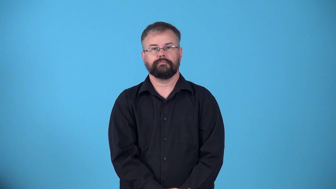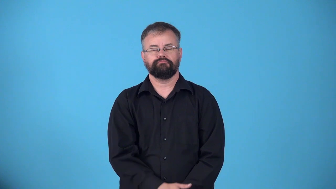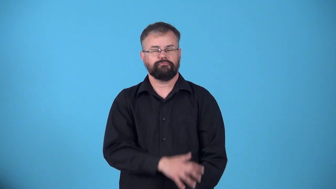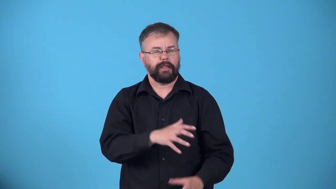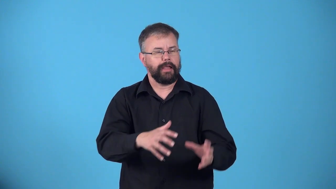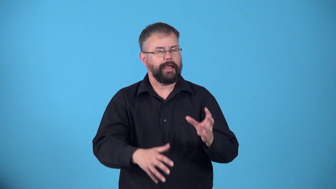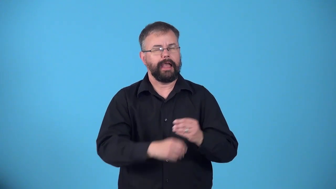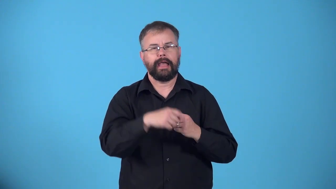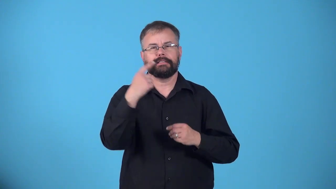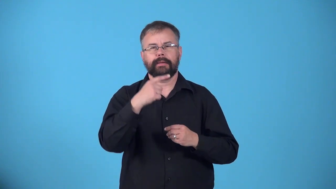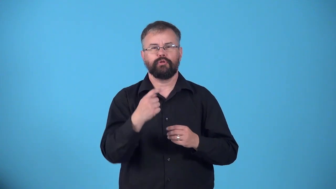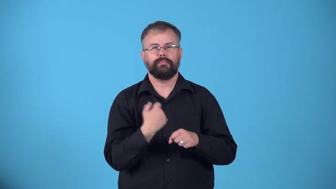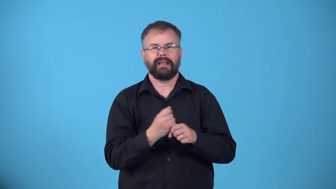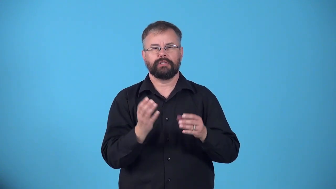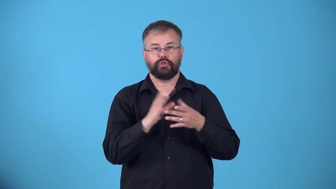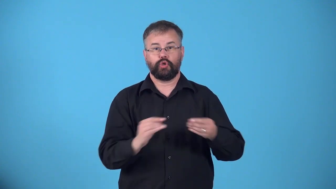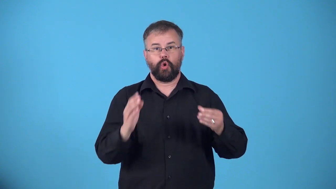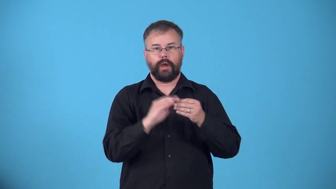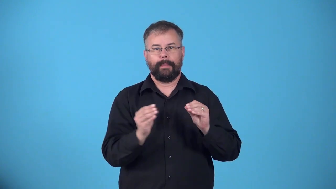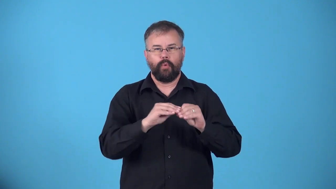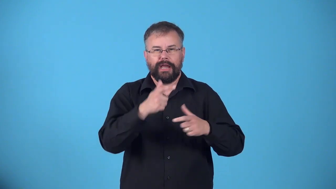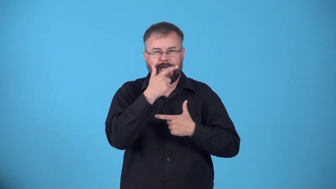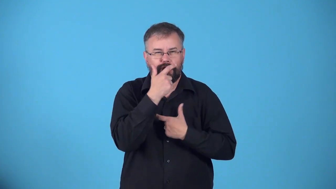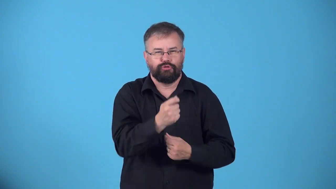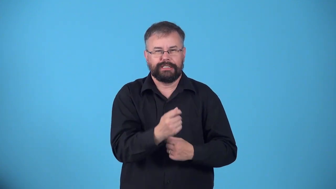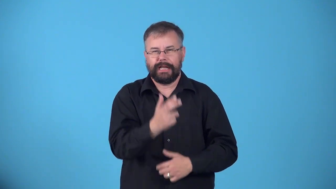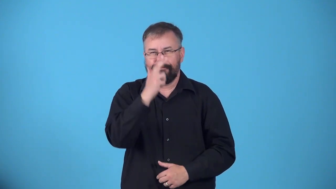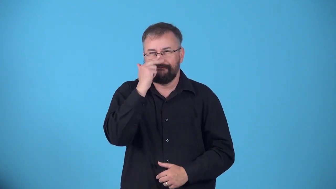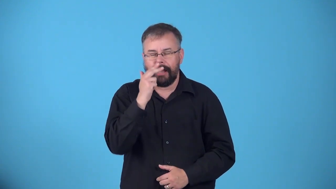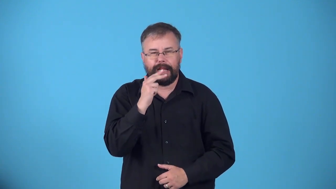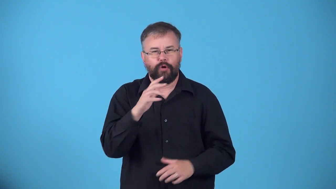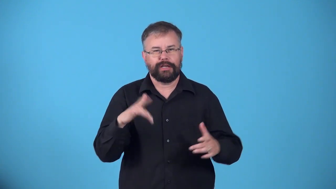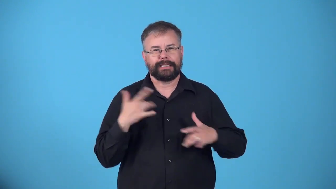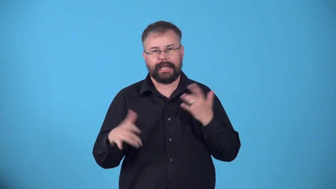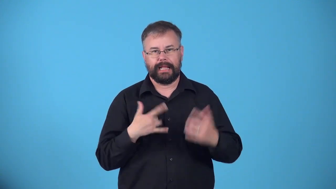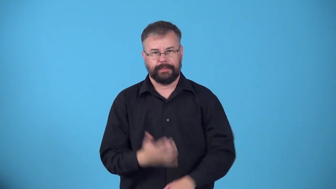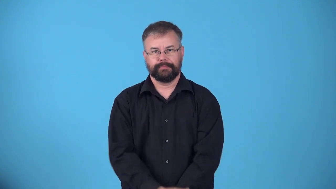embellish